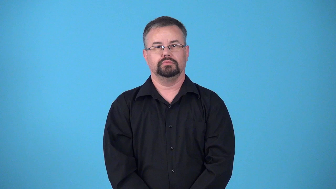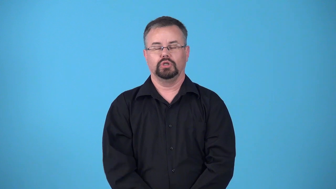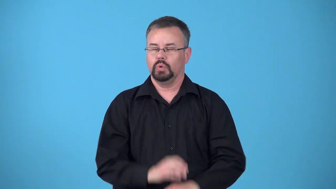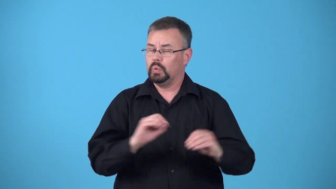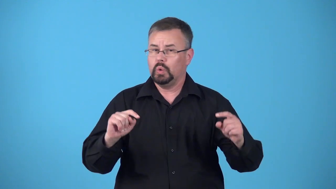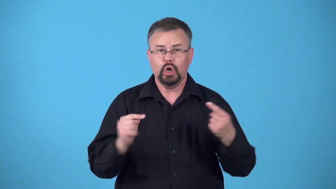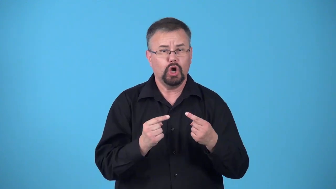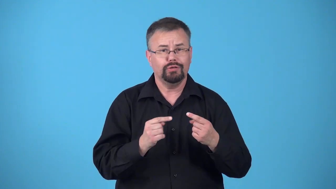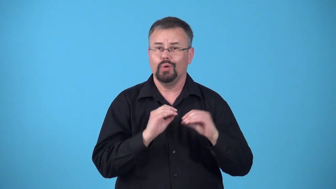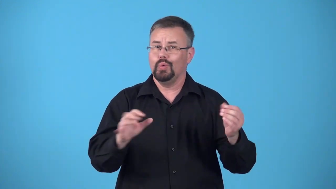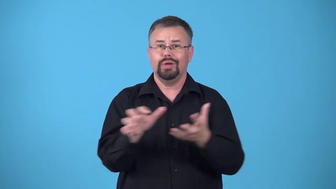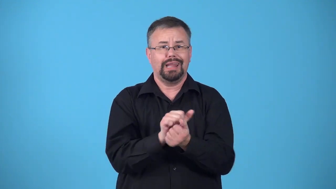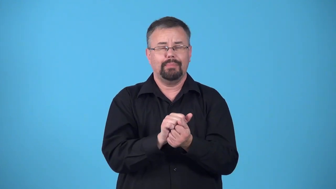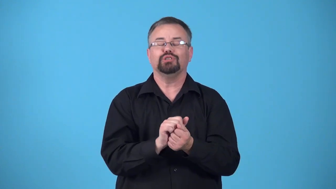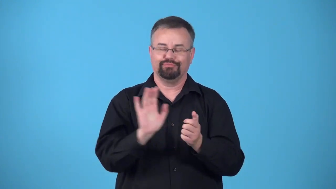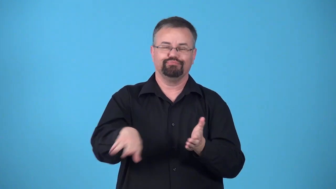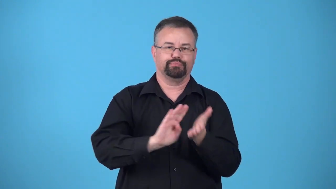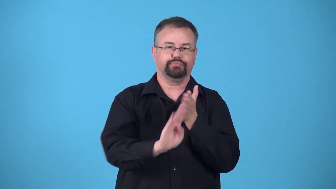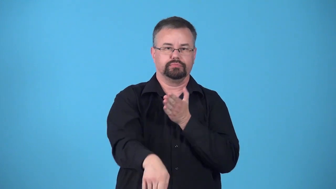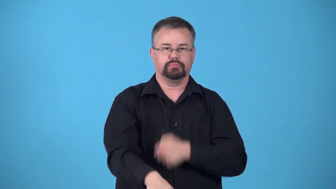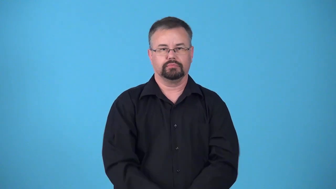no harm, no foul